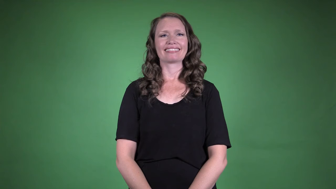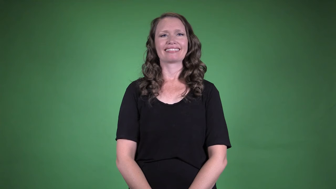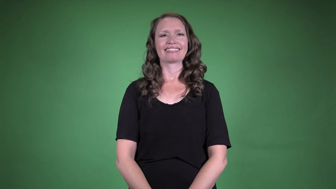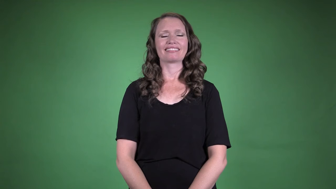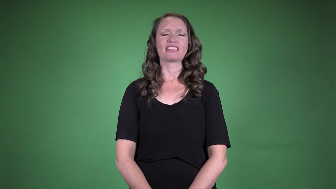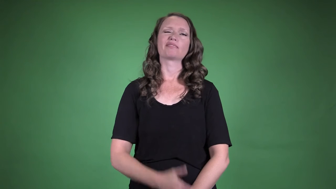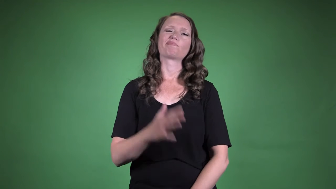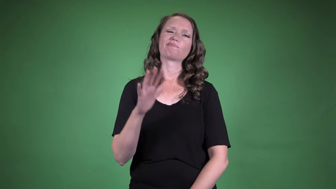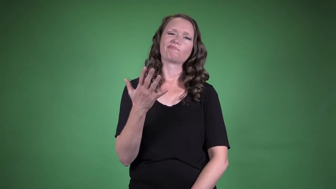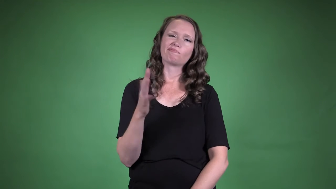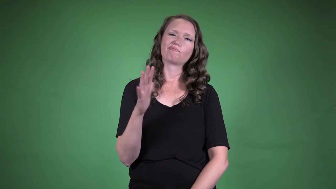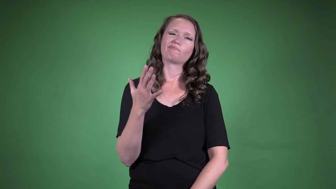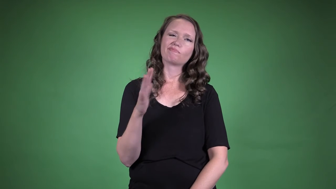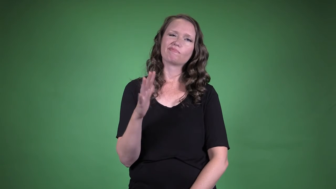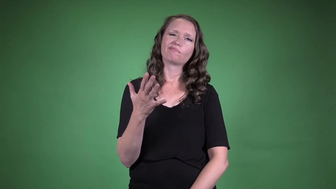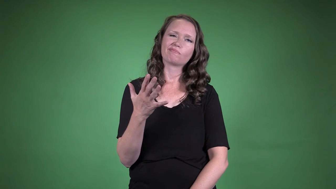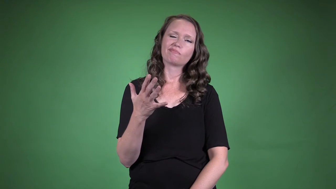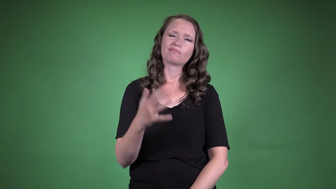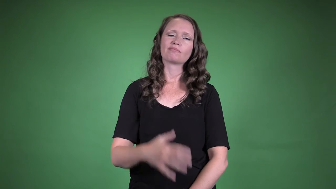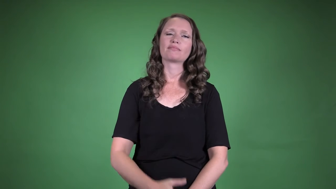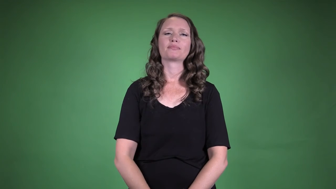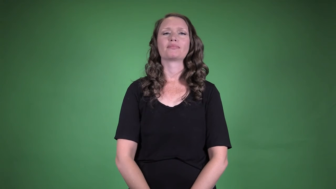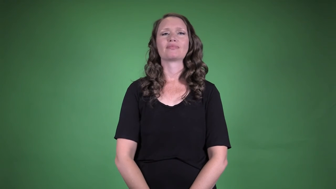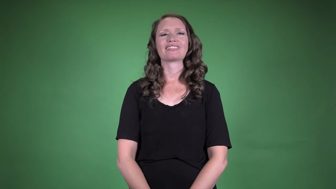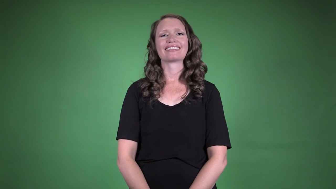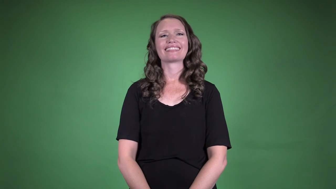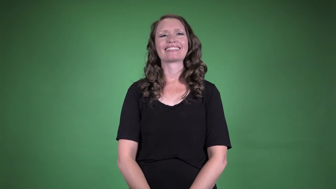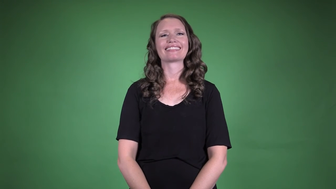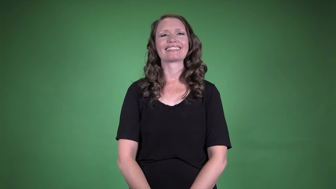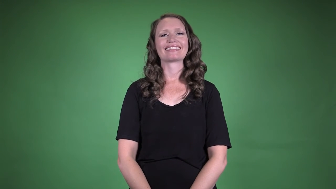so so